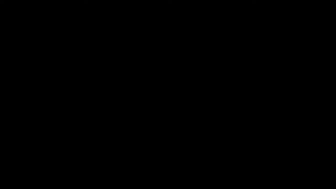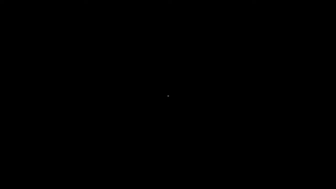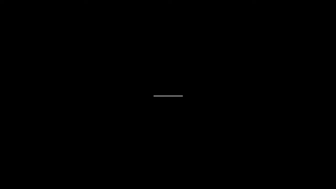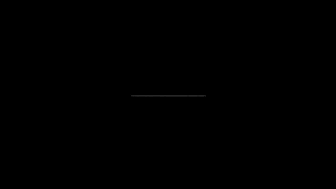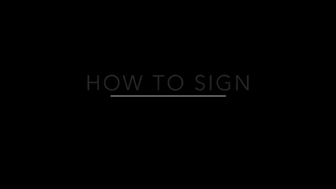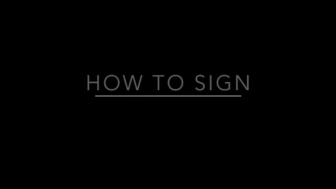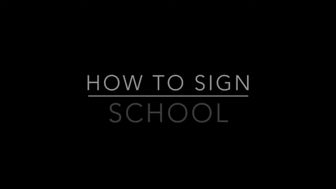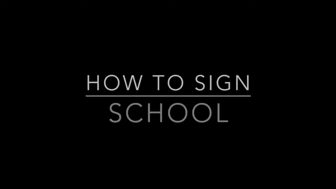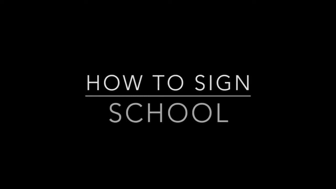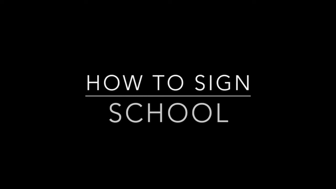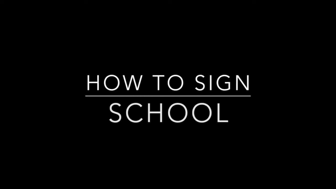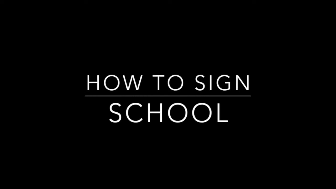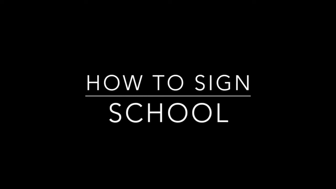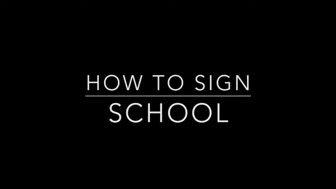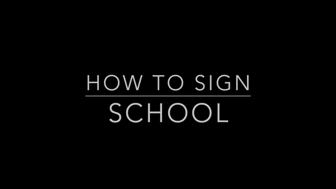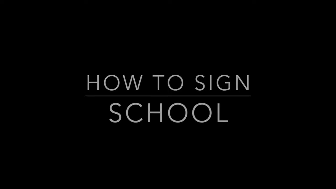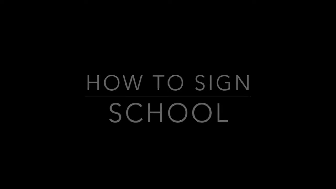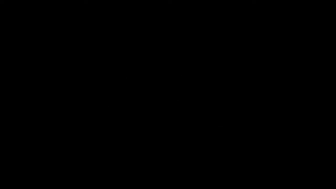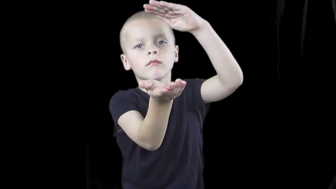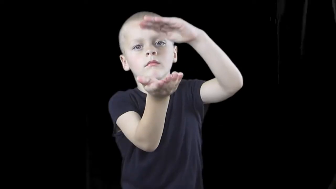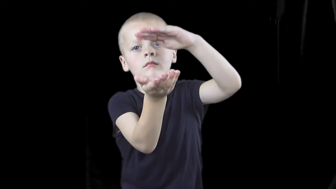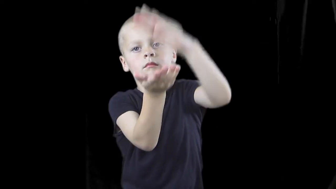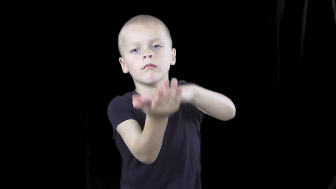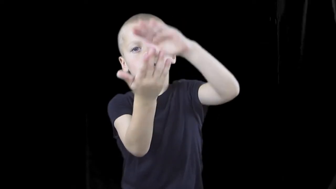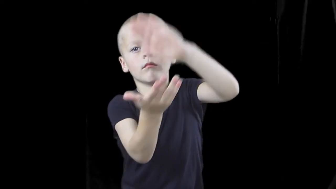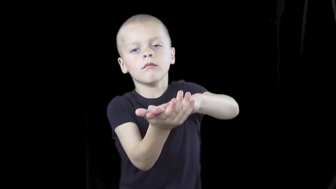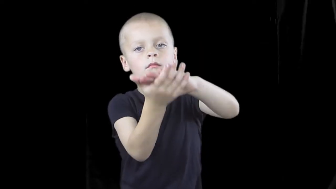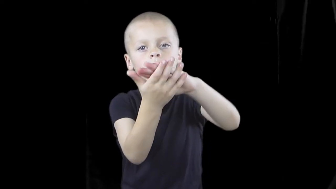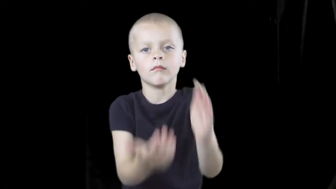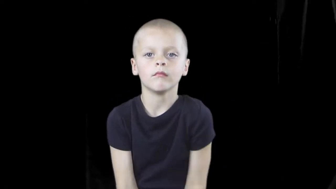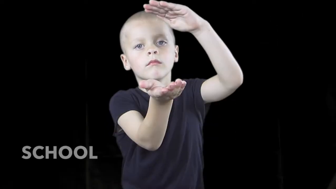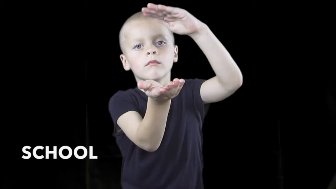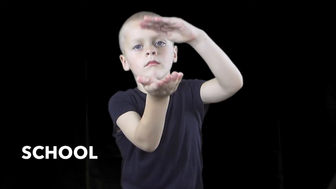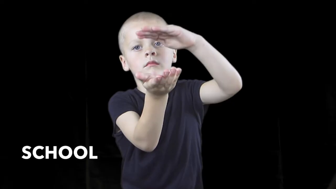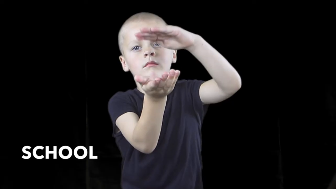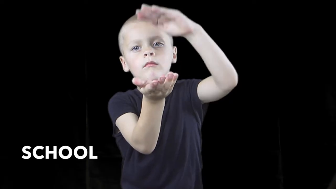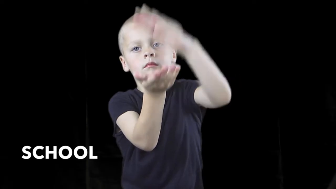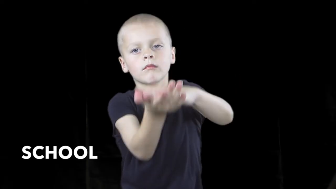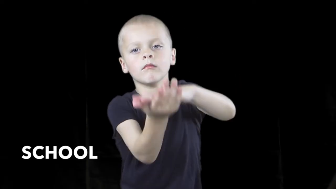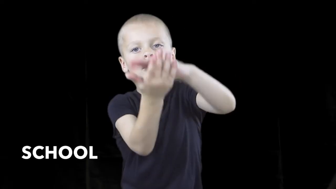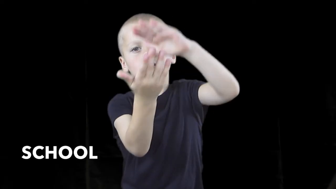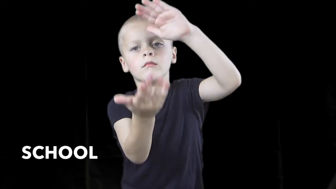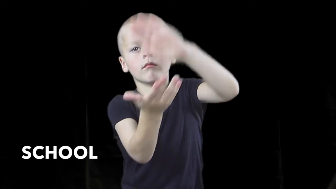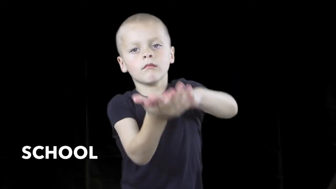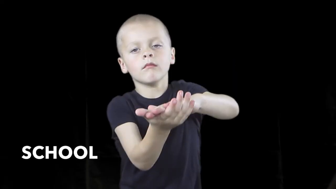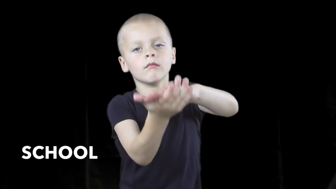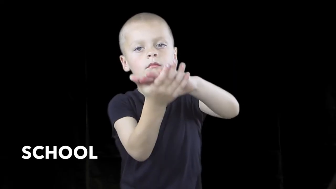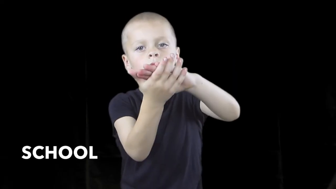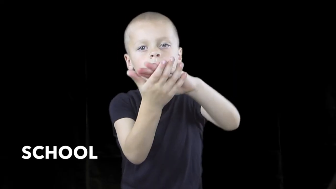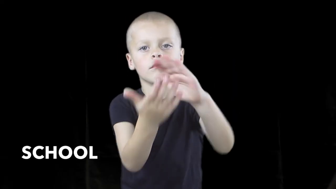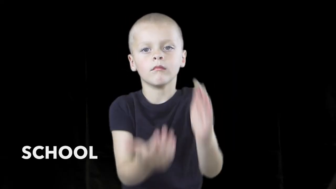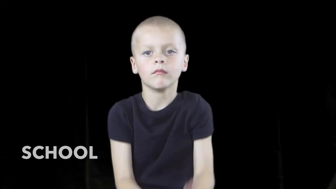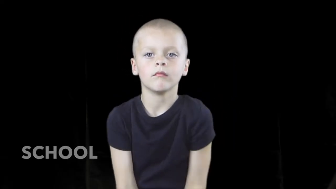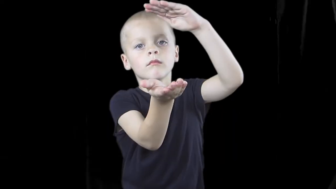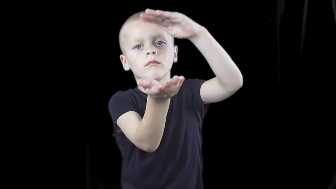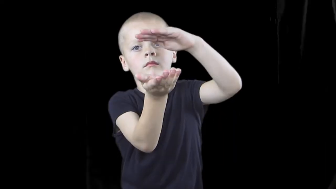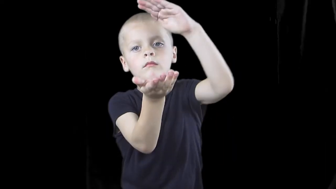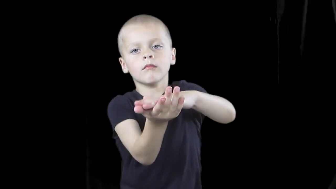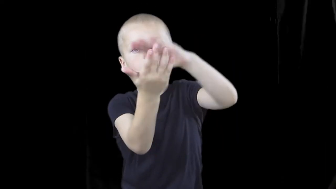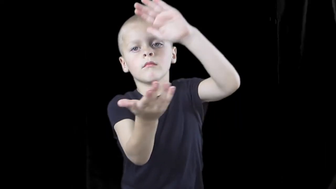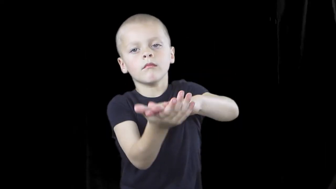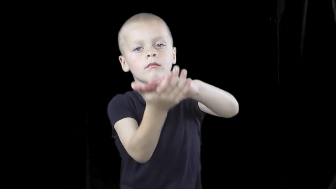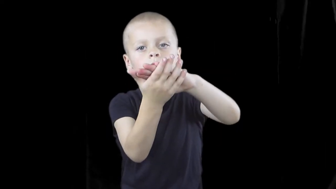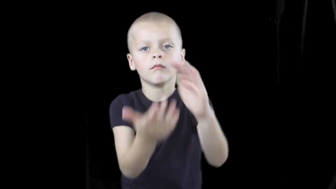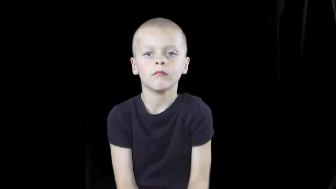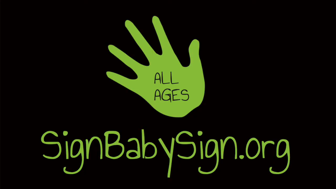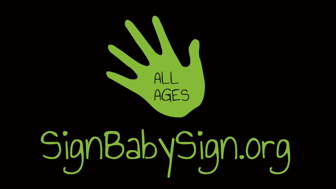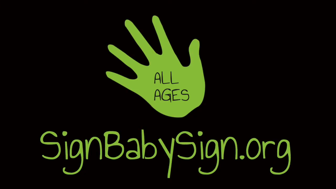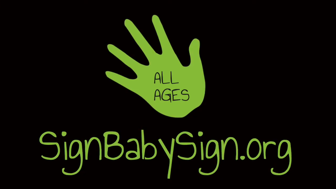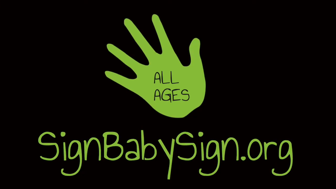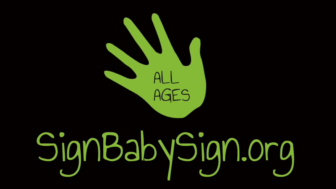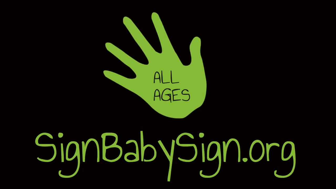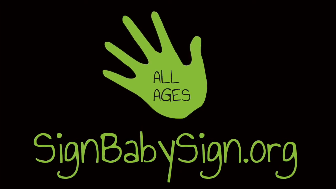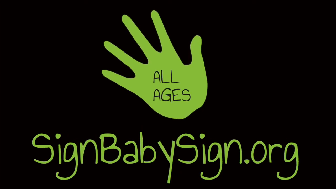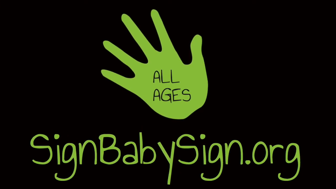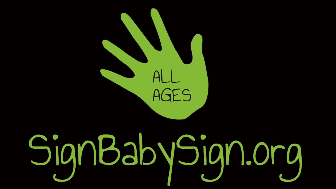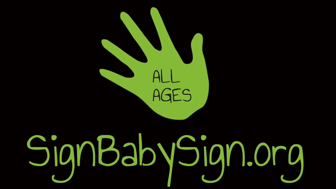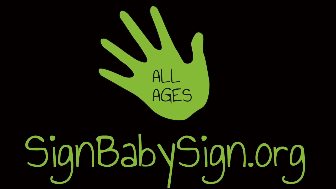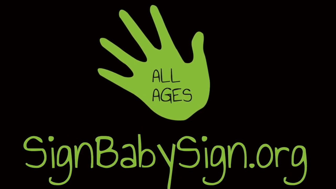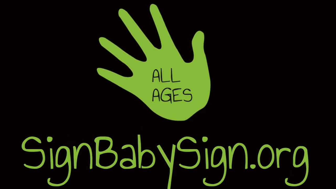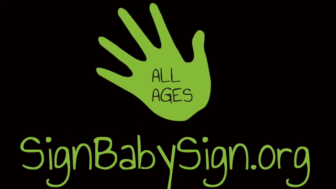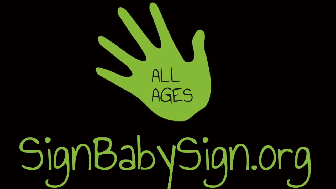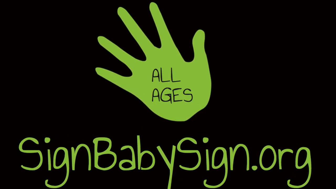School